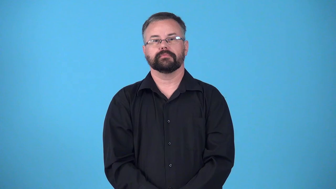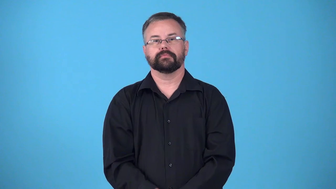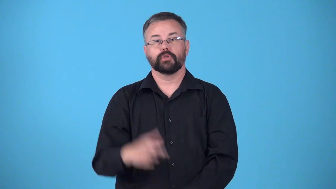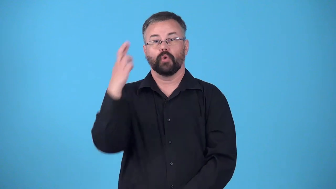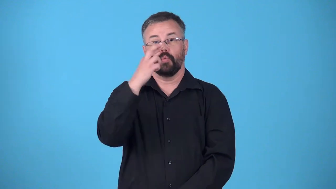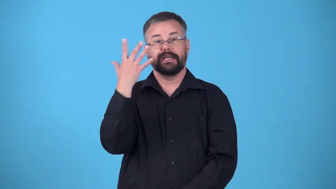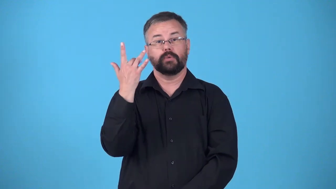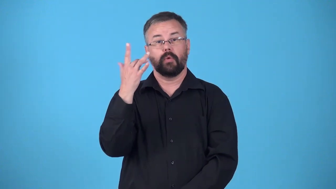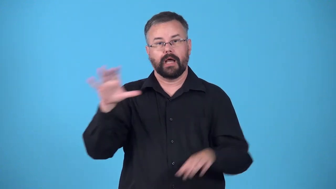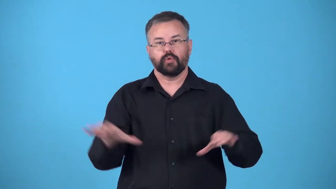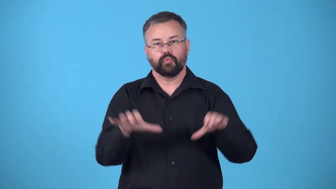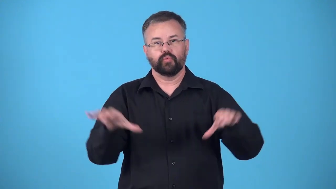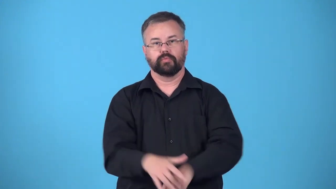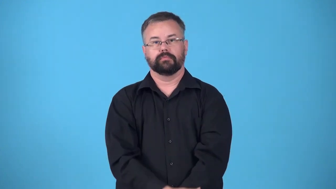call for